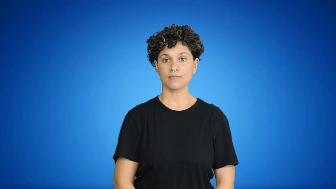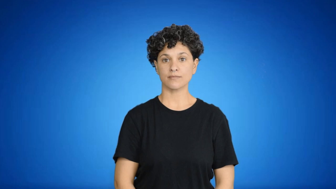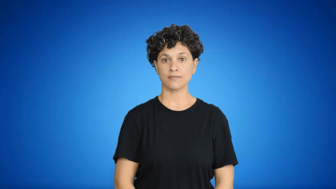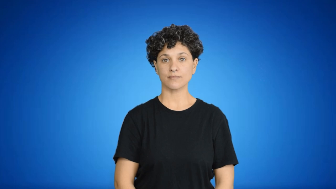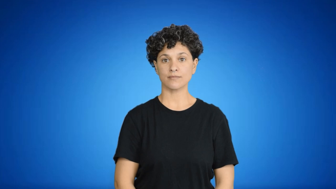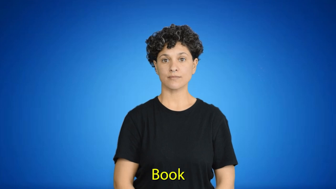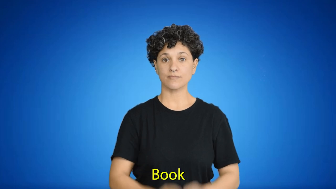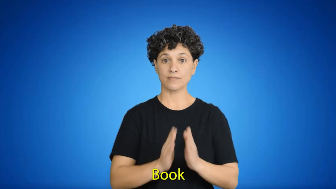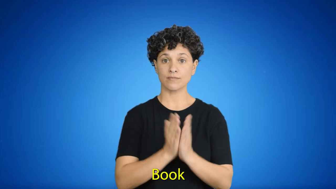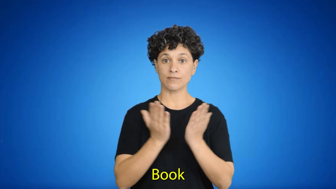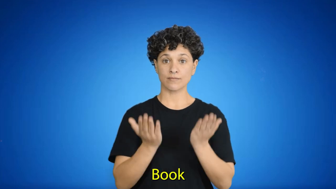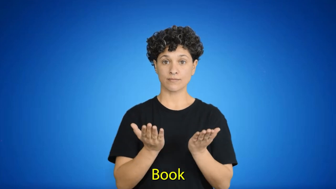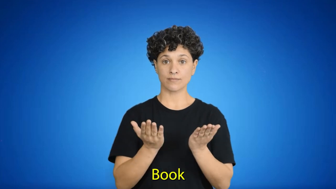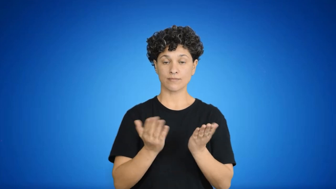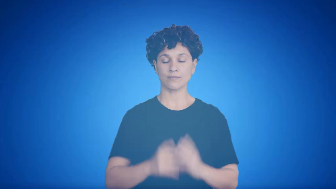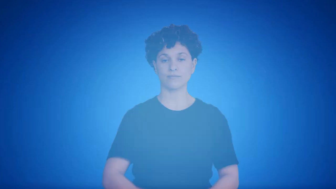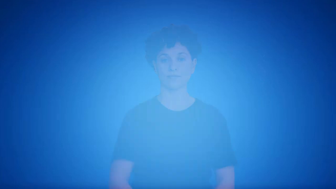Book